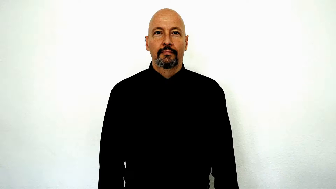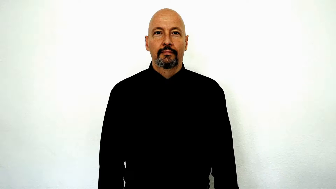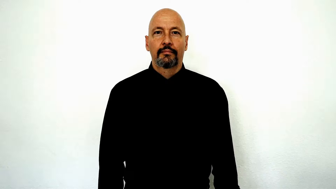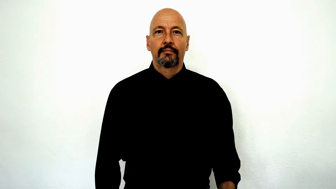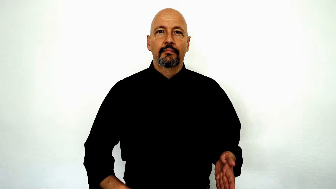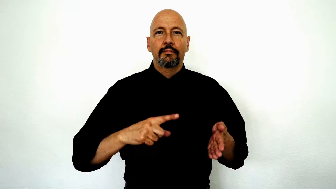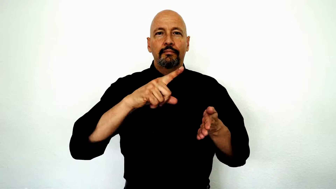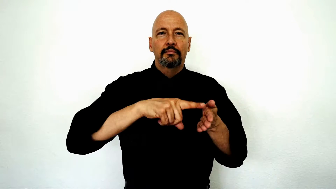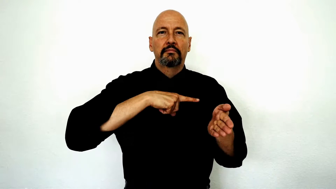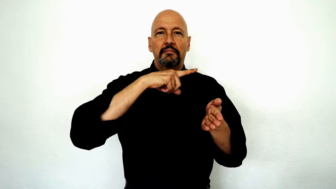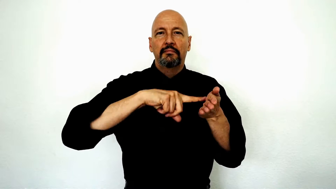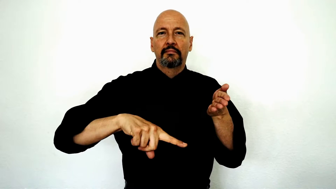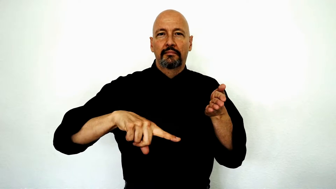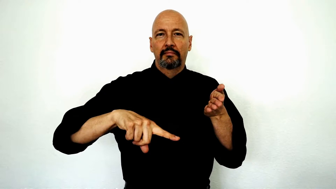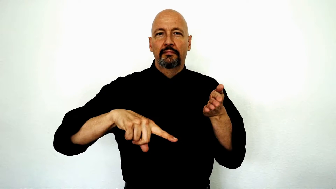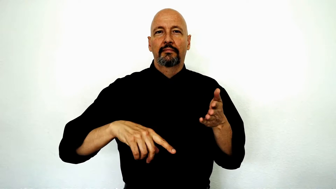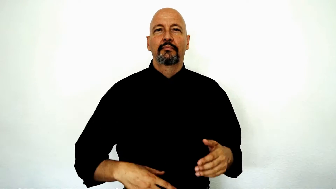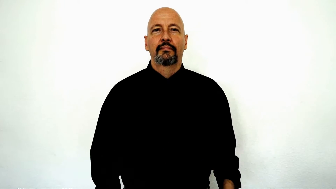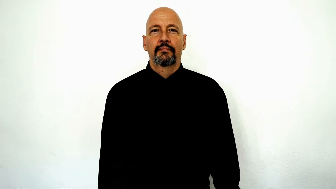mark wrong, cancel, grade an assignment